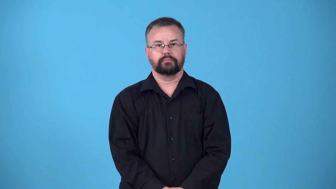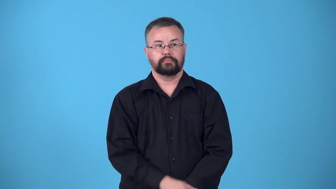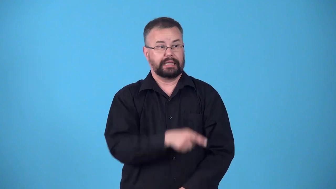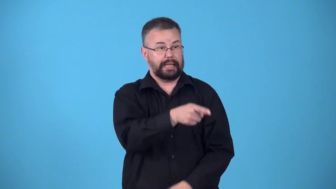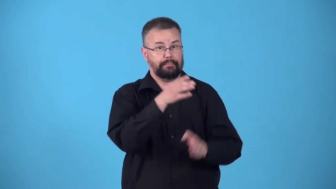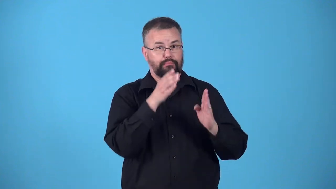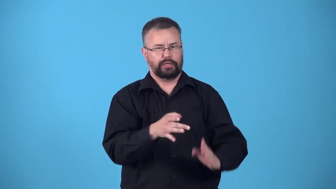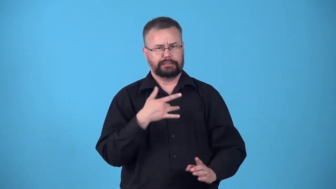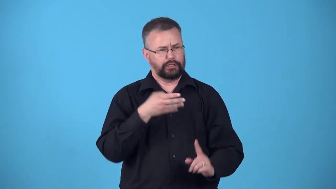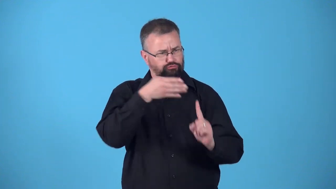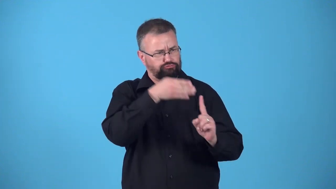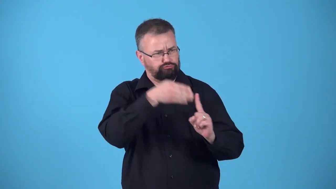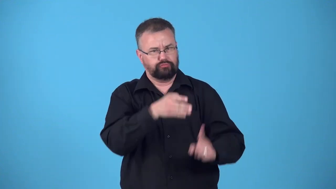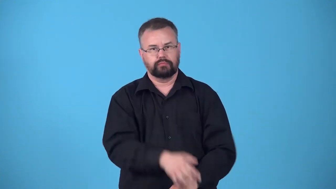go to guy